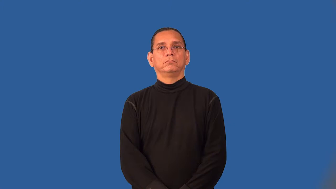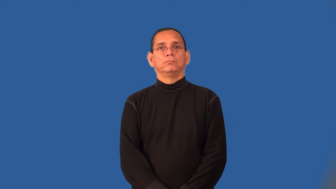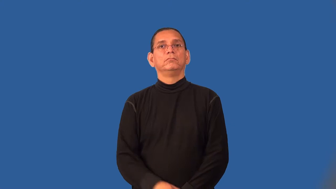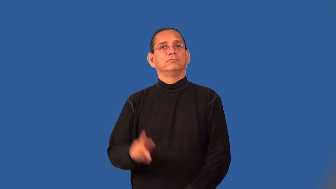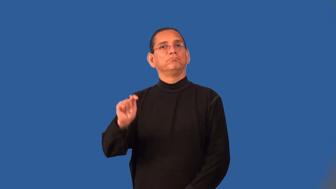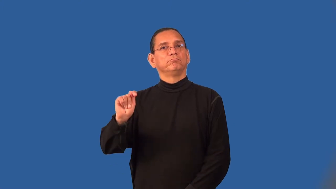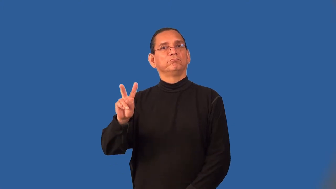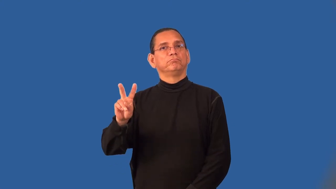set-tv